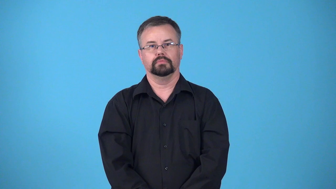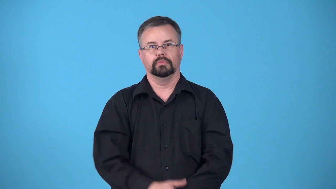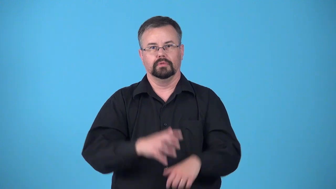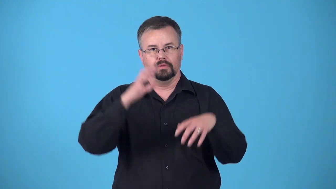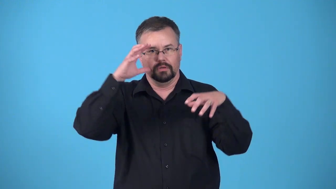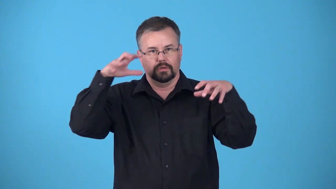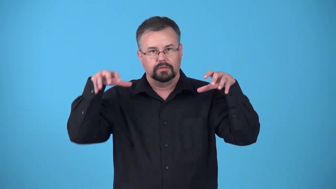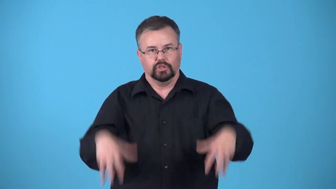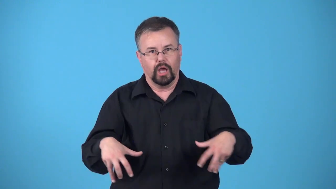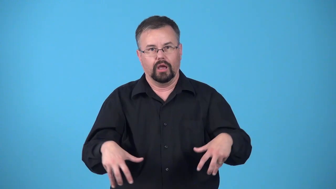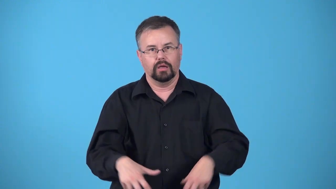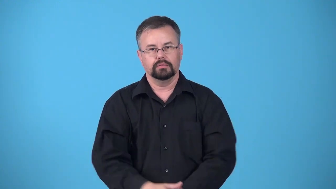stone the crows